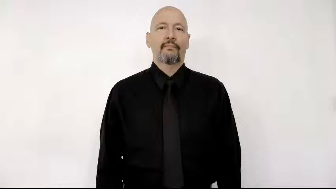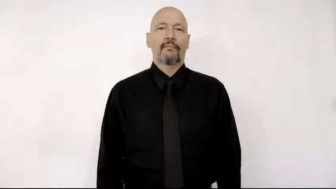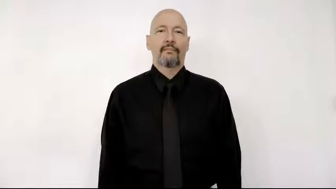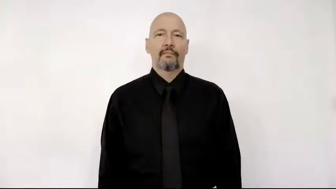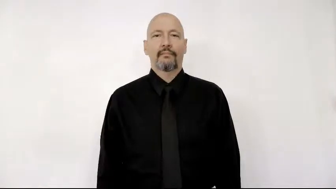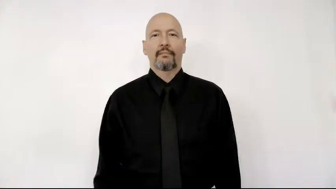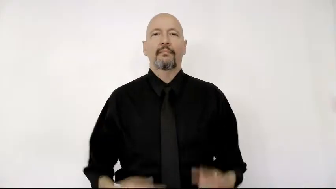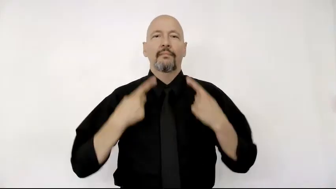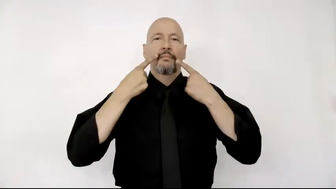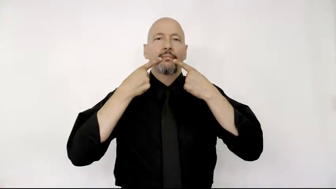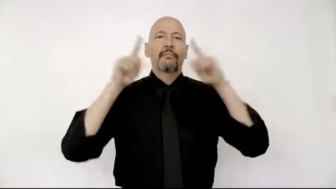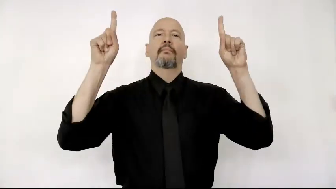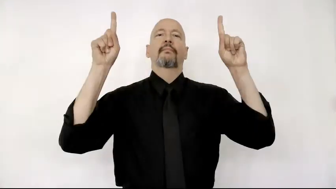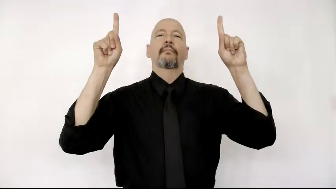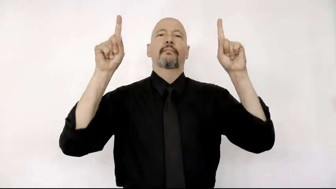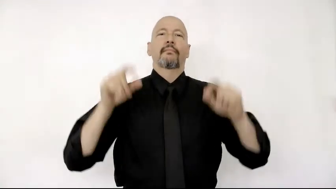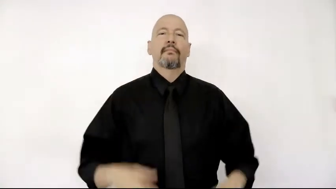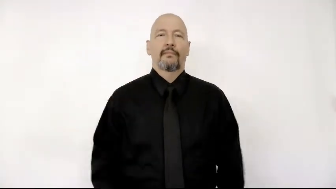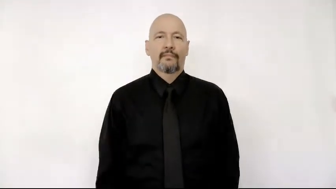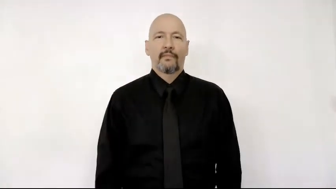finally version